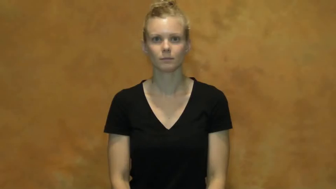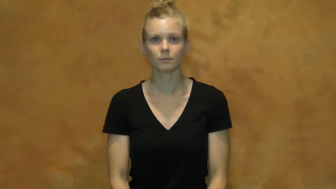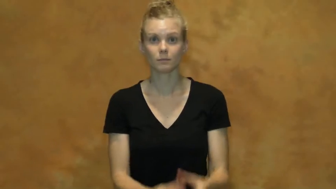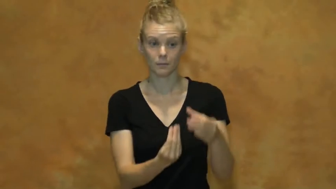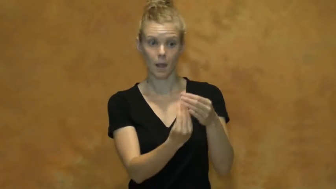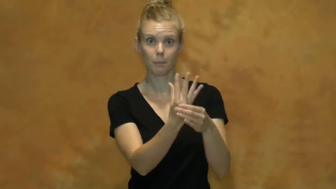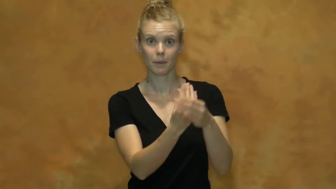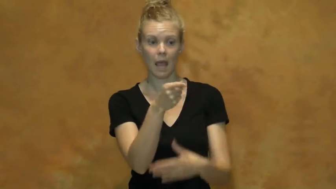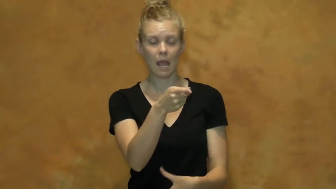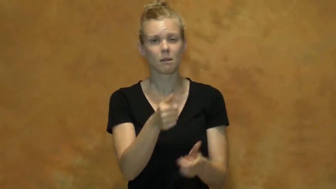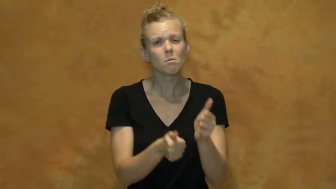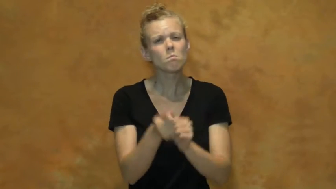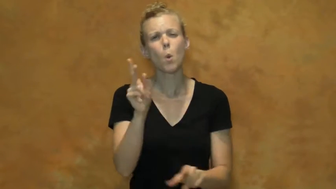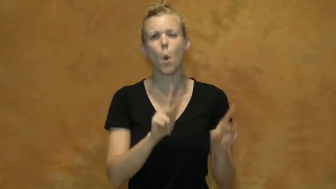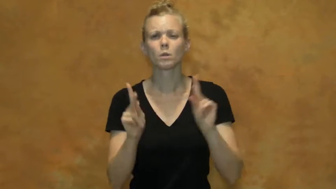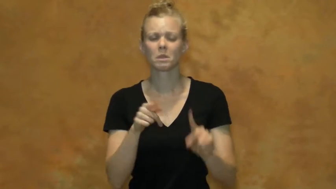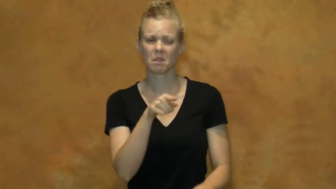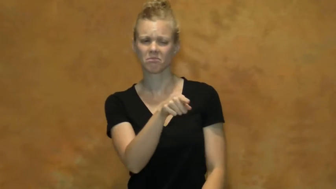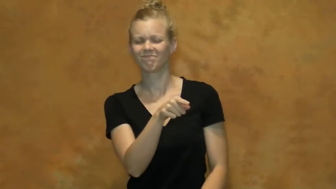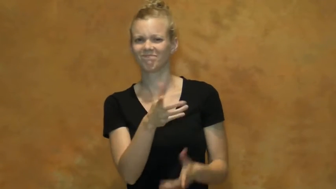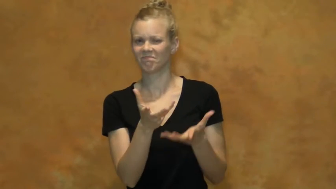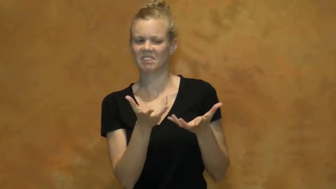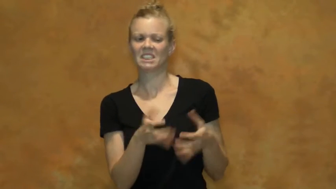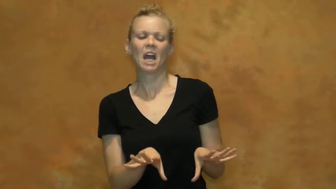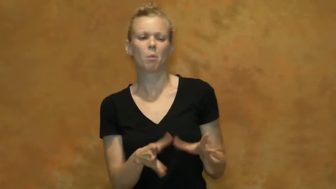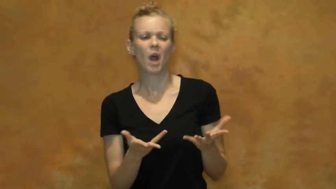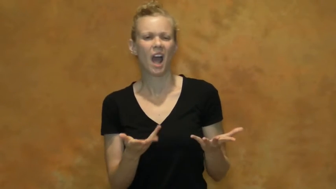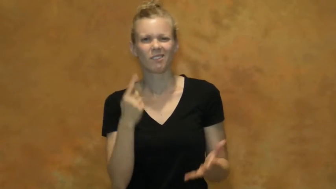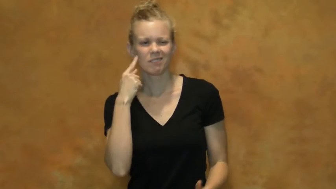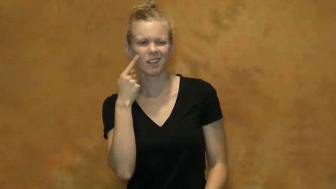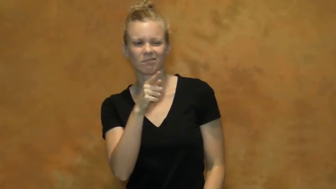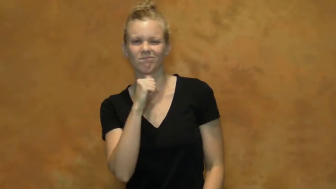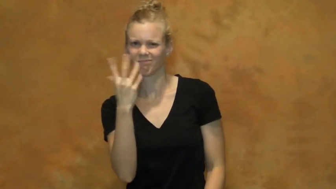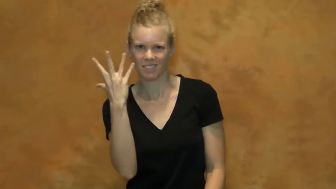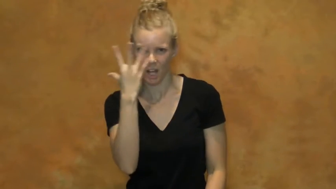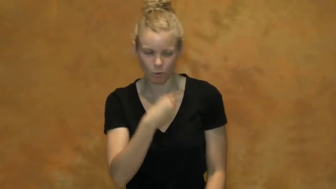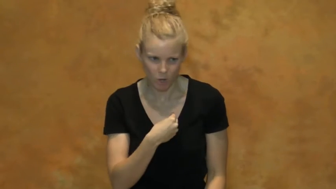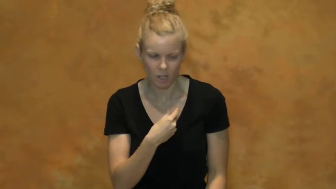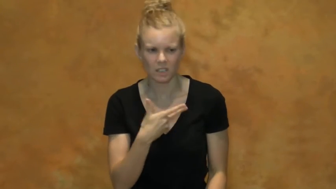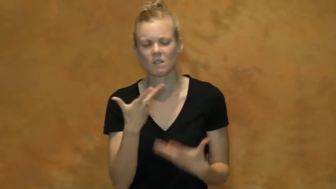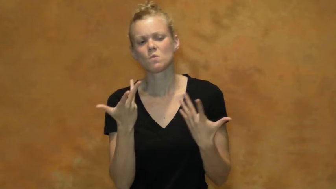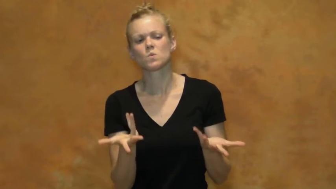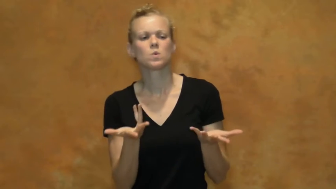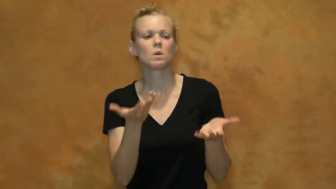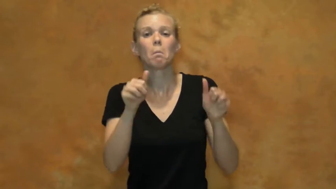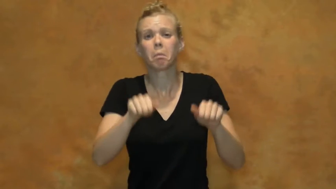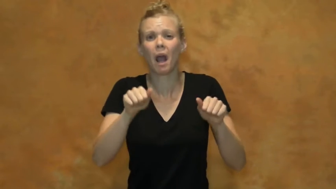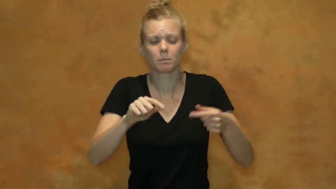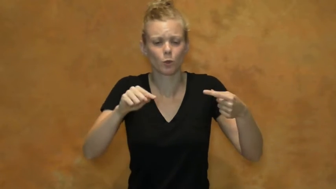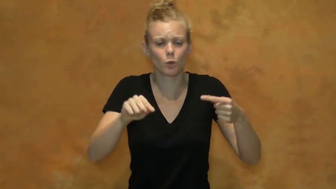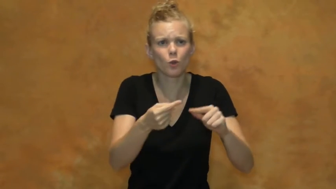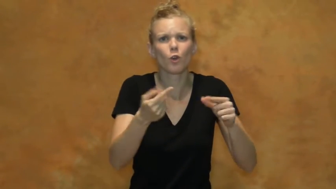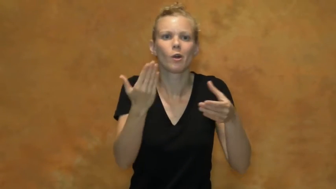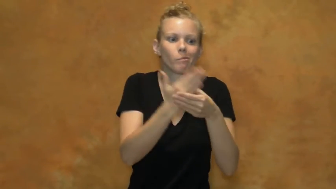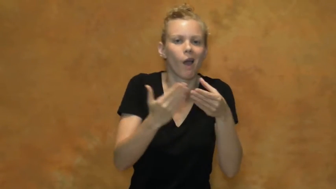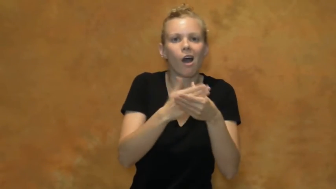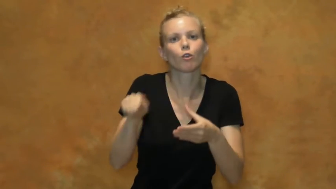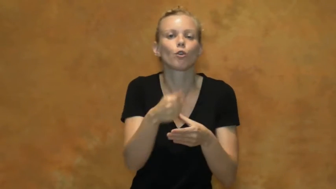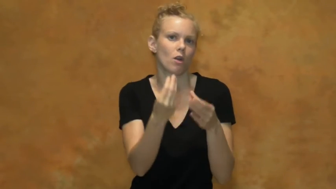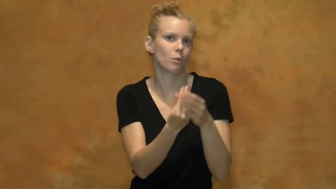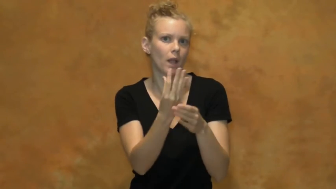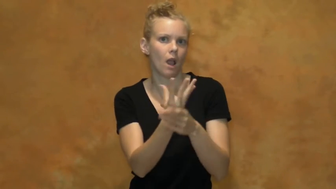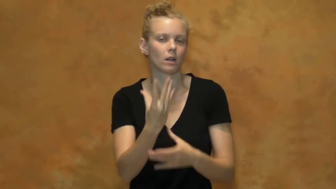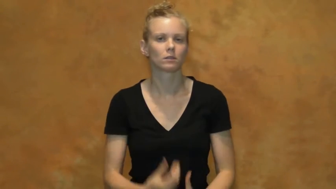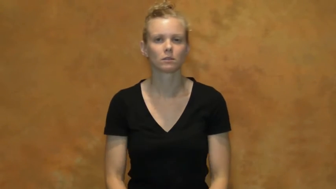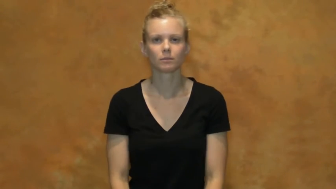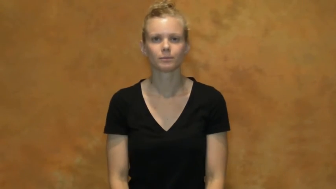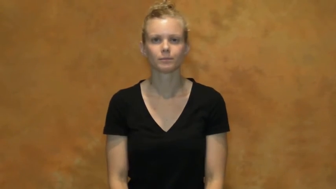weed